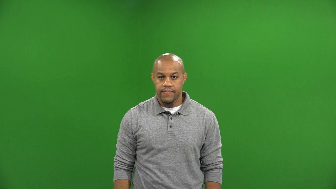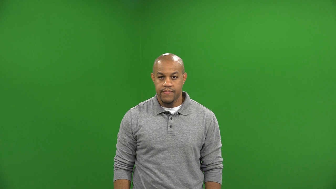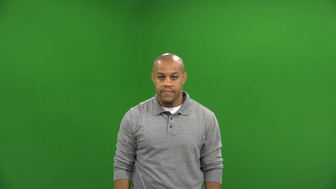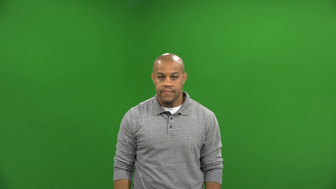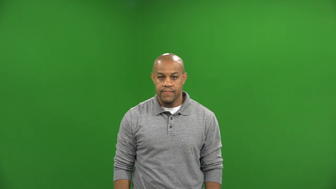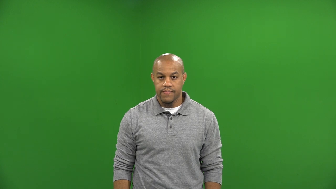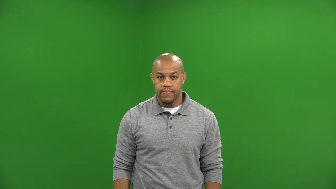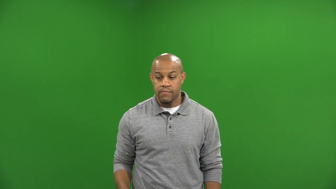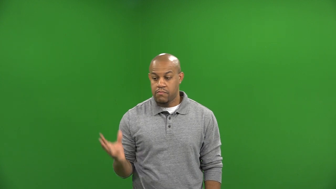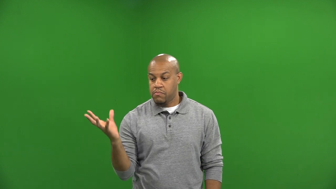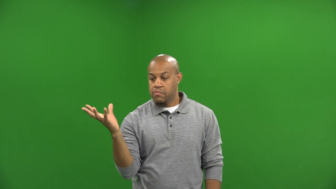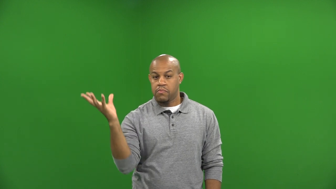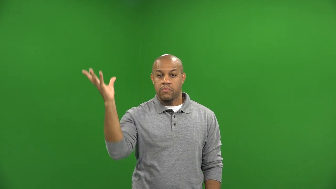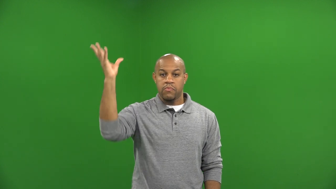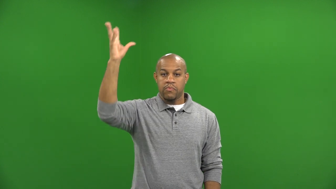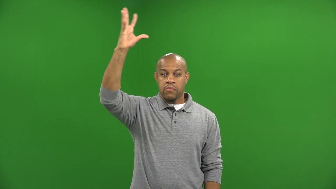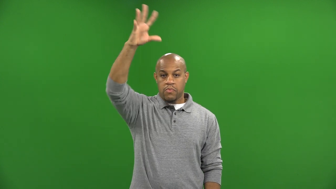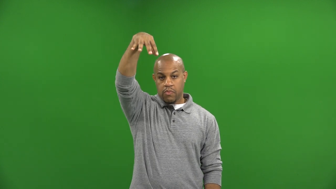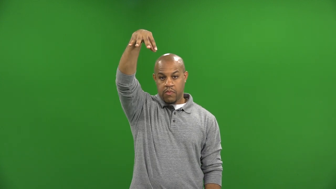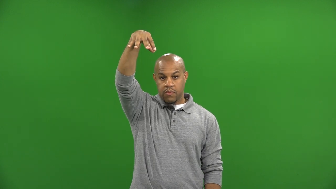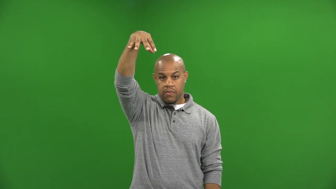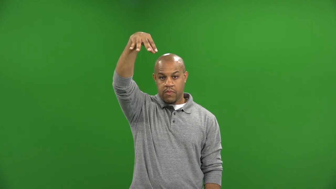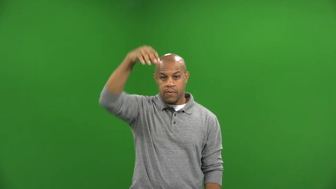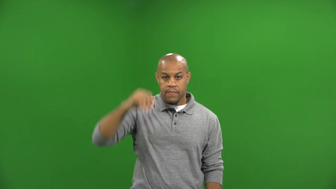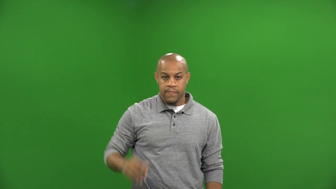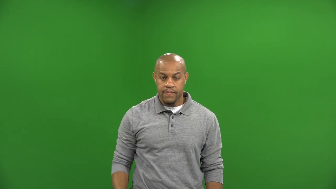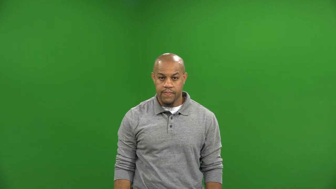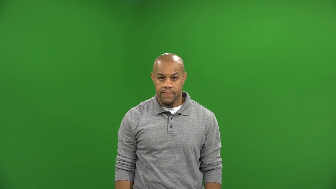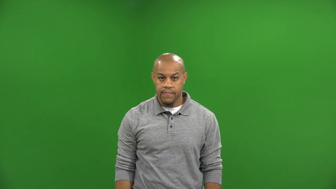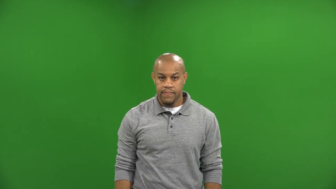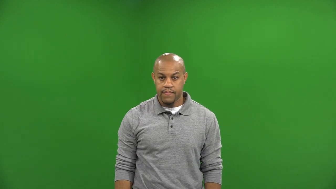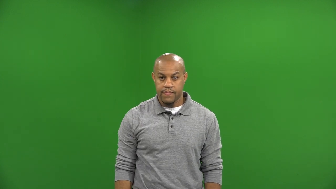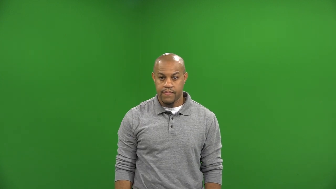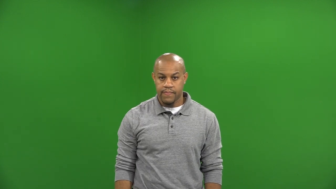Hook shot